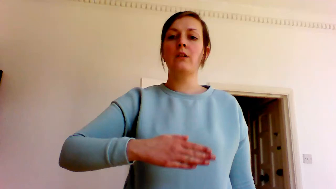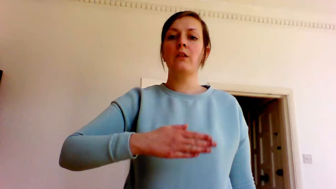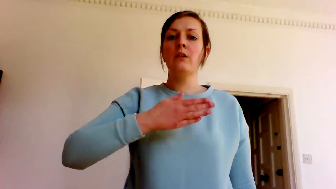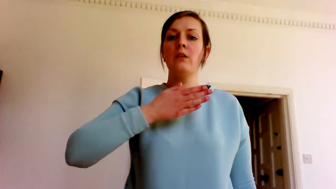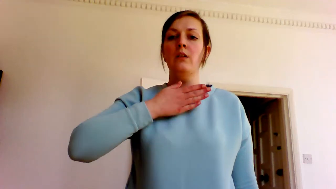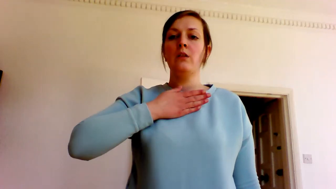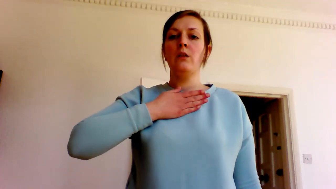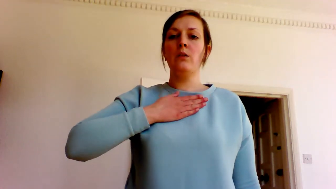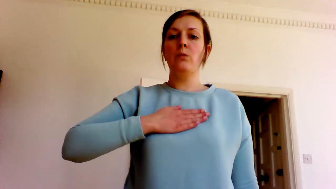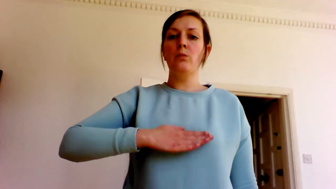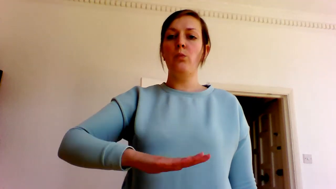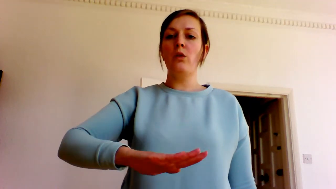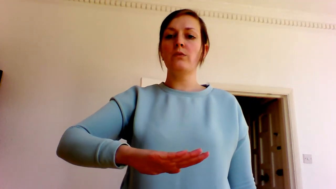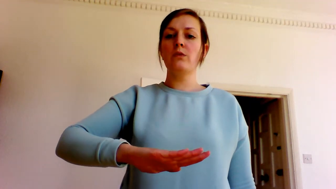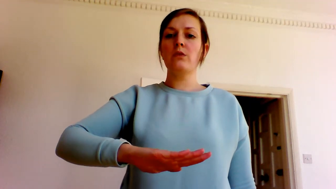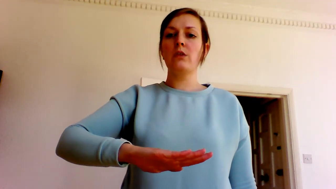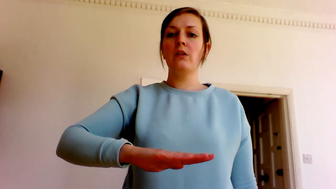Want